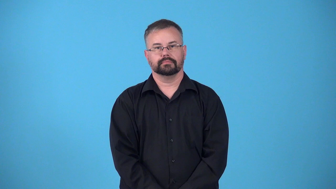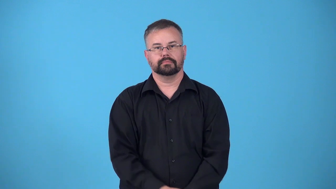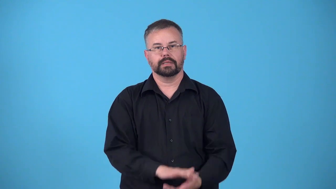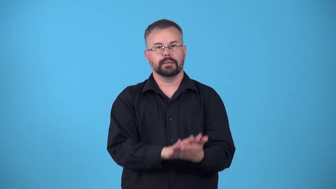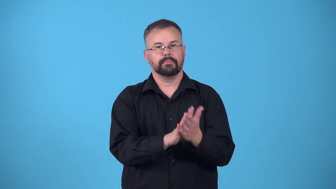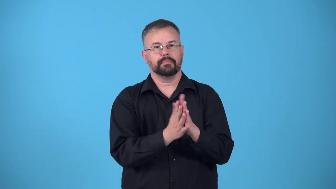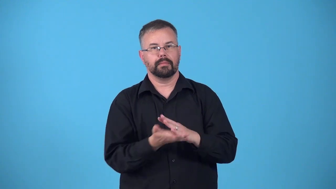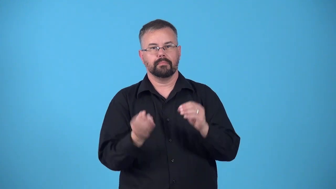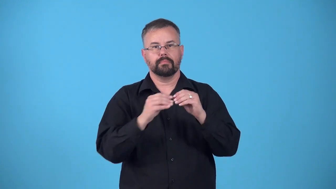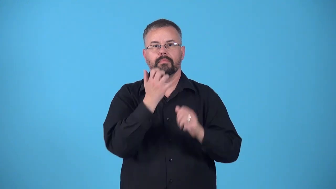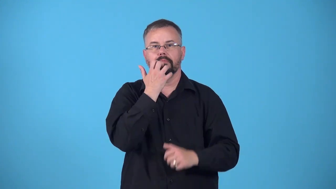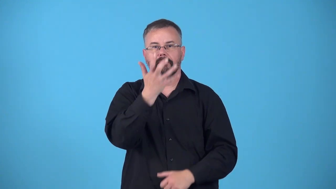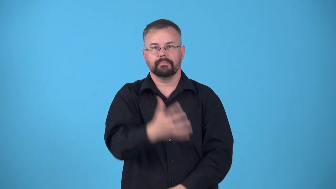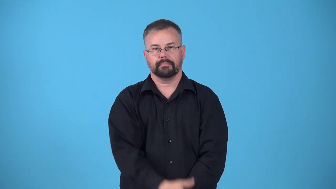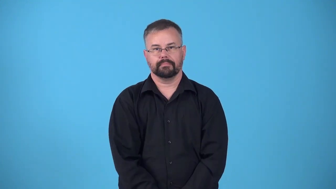warm up